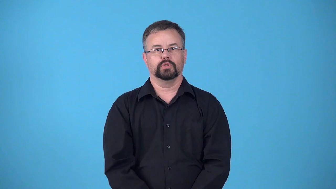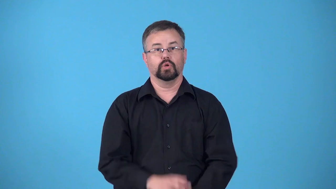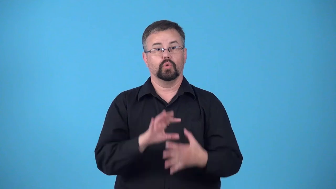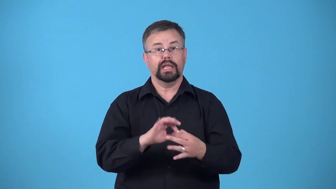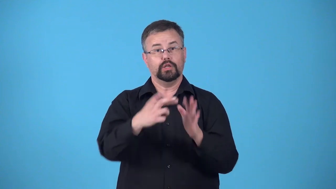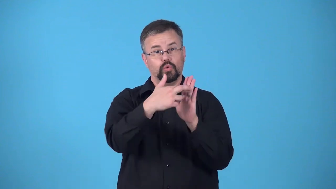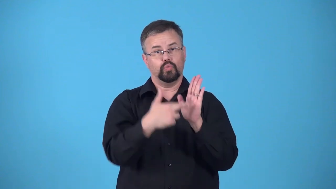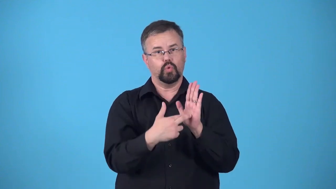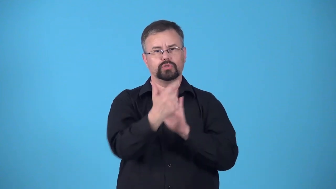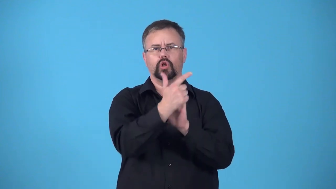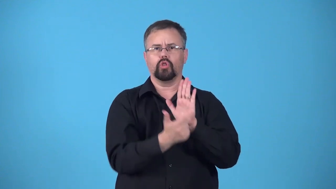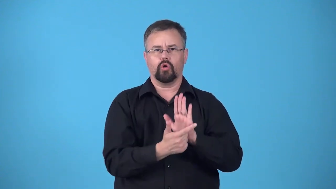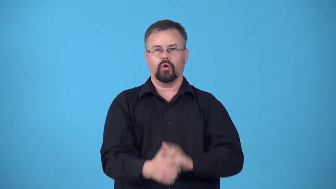by